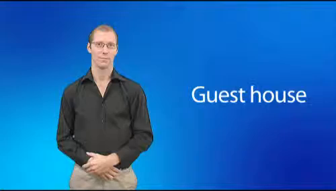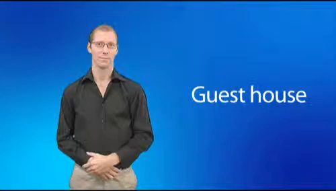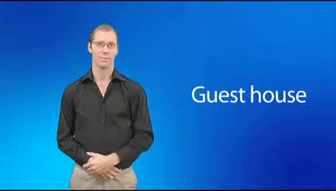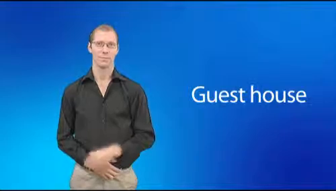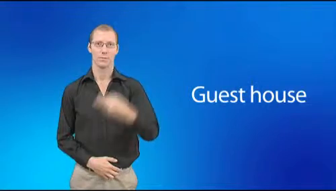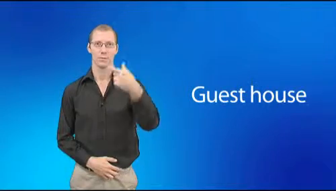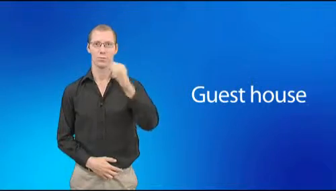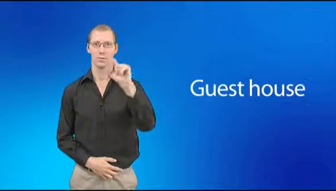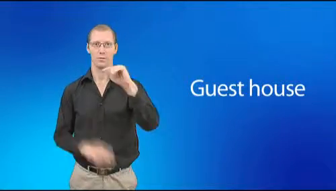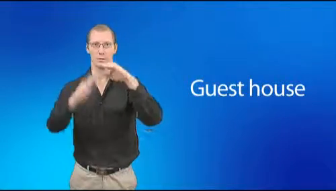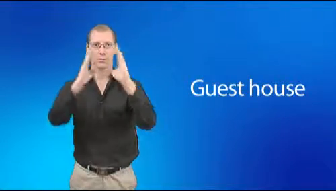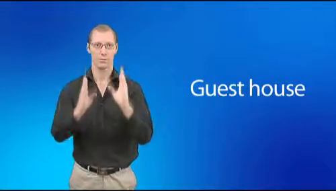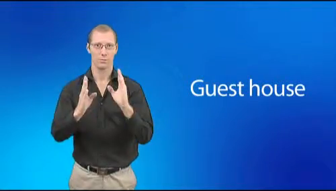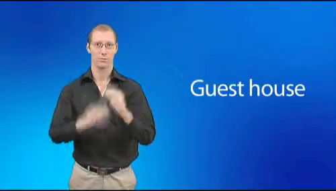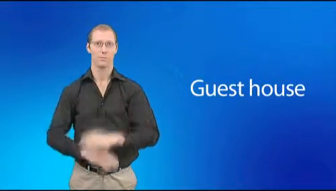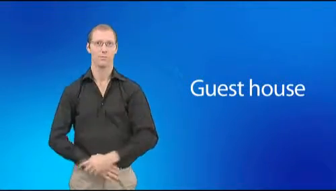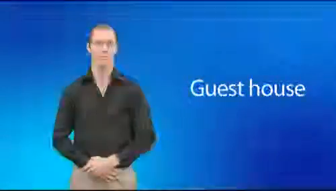Guest house